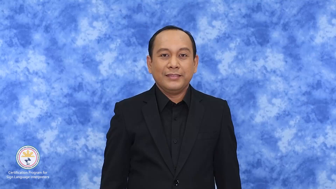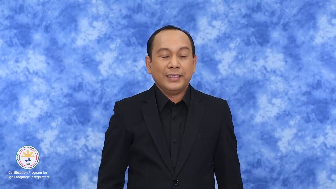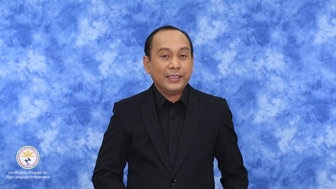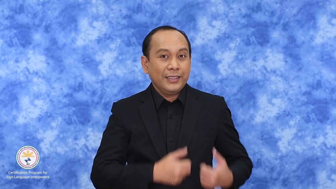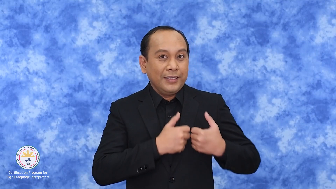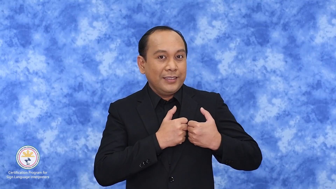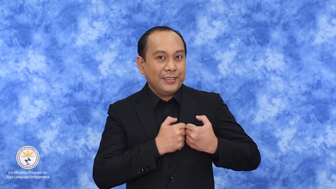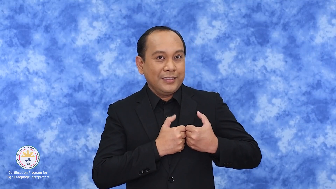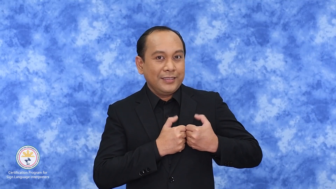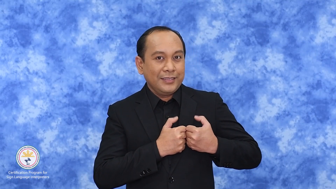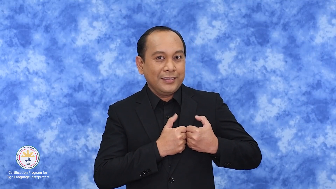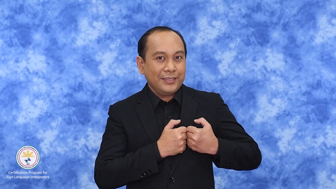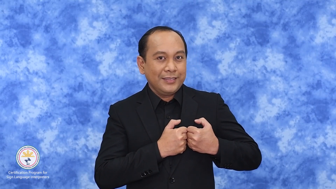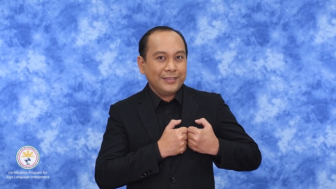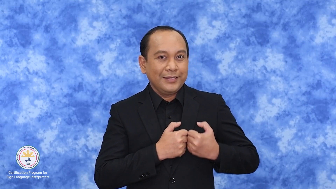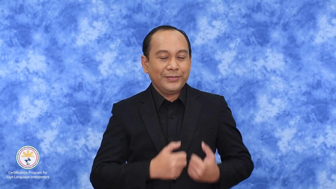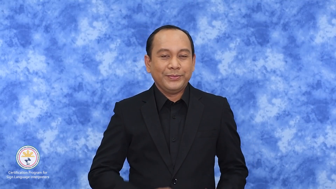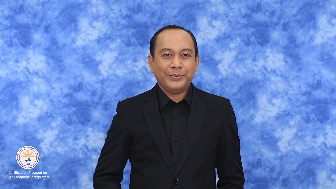Sweetheart